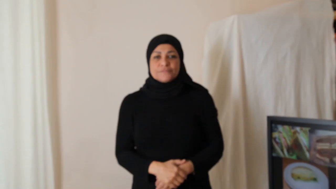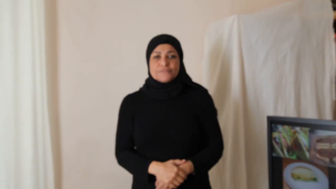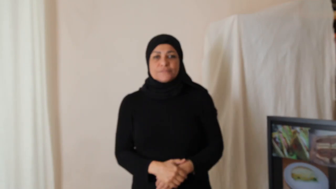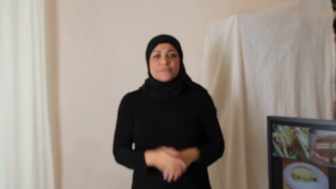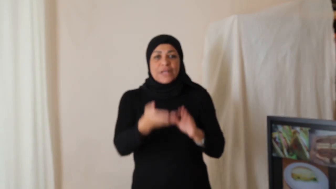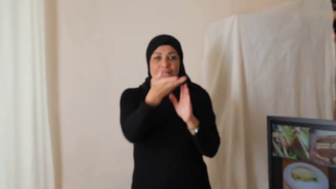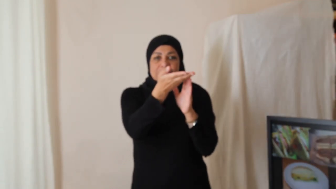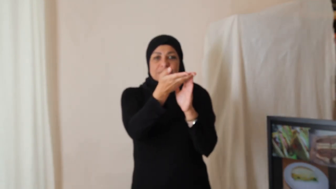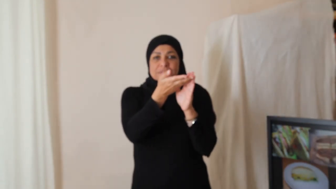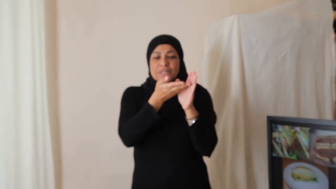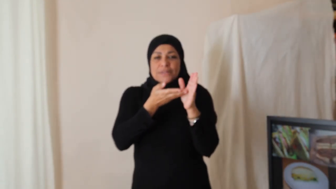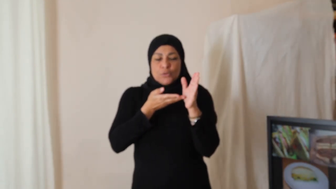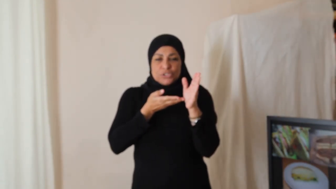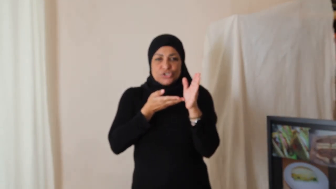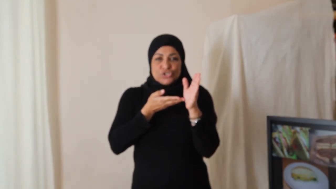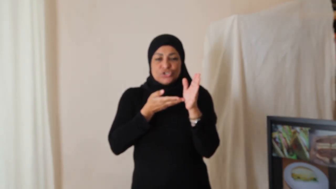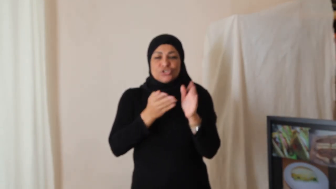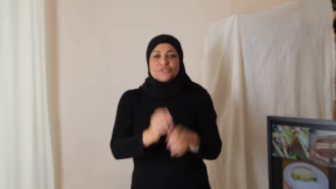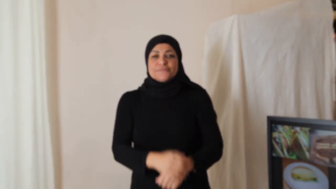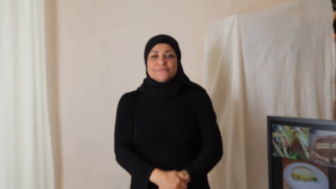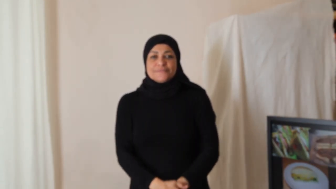sandwich